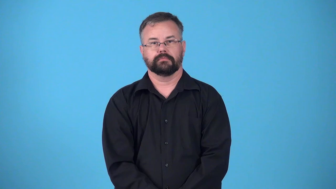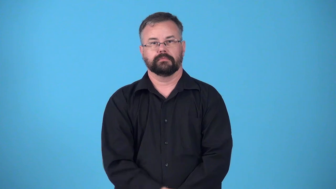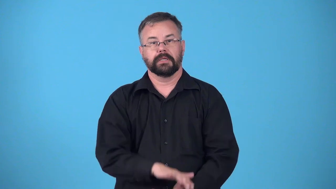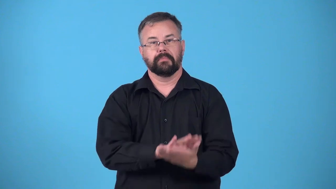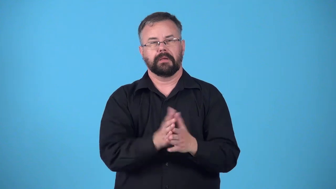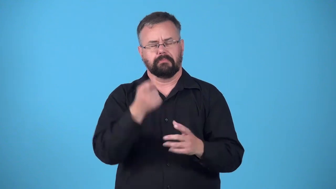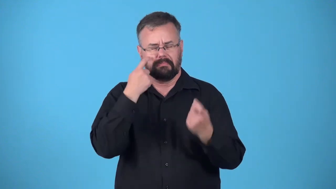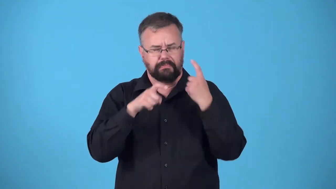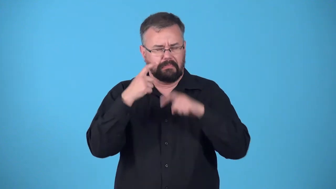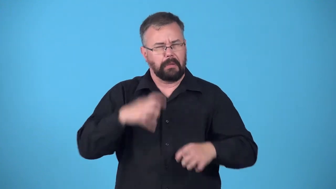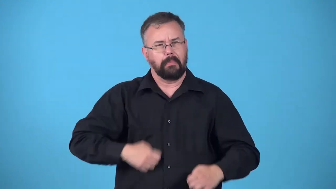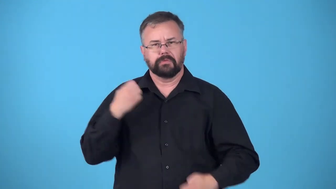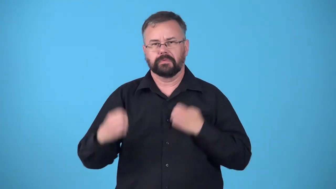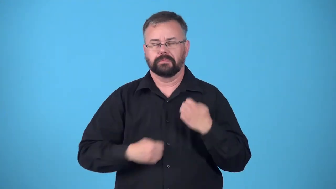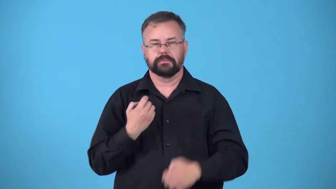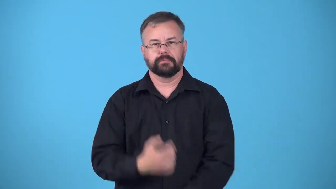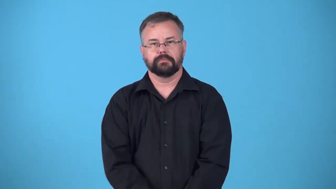choke up-emotions